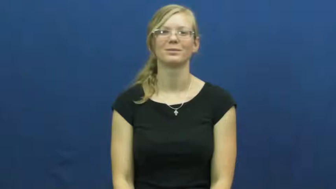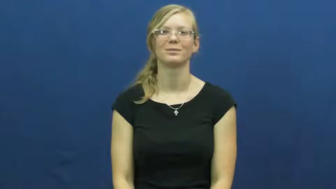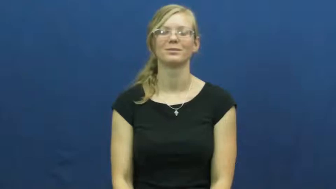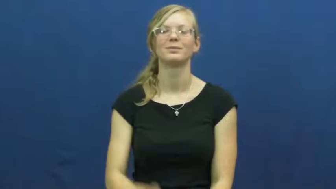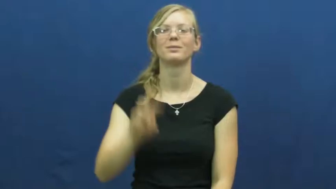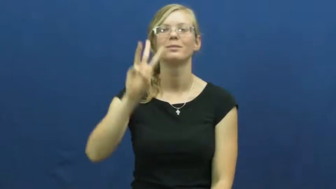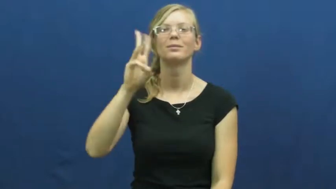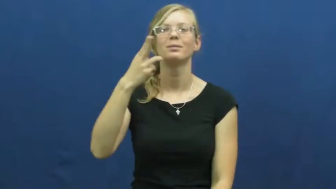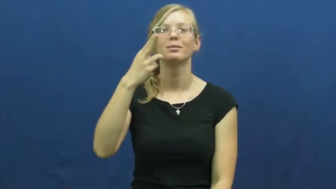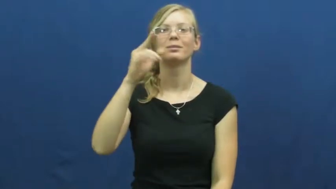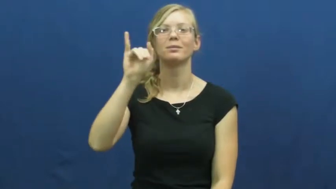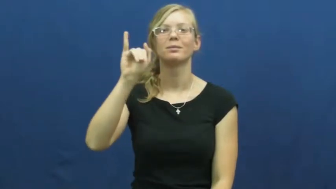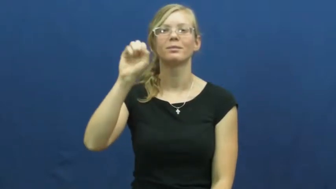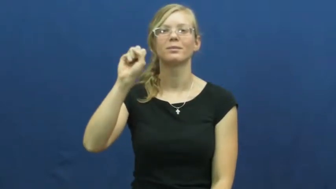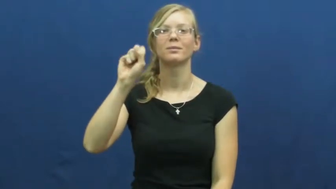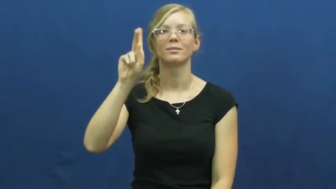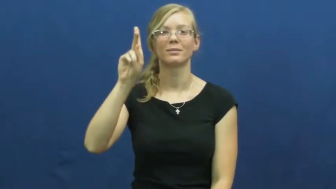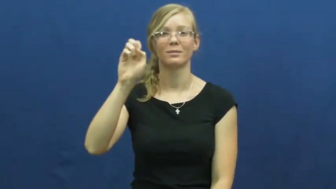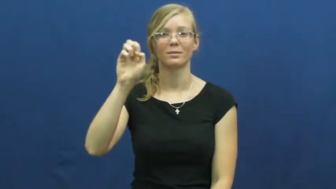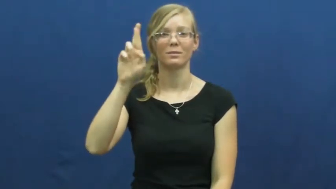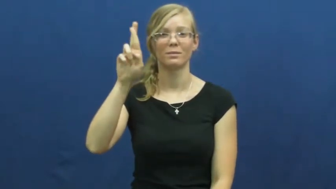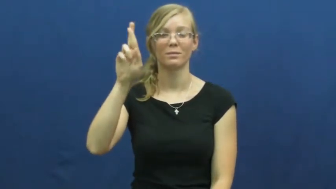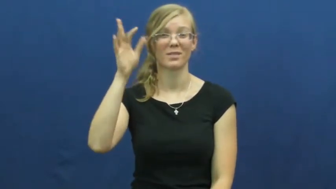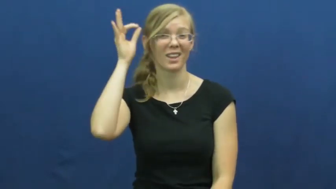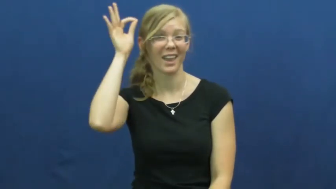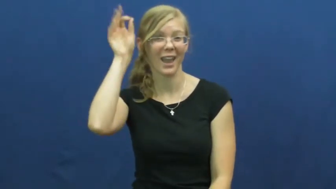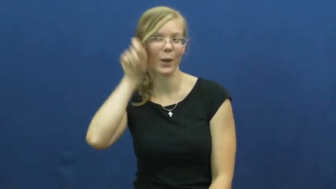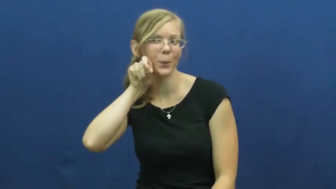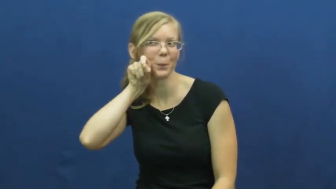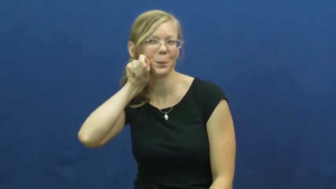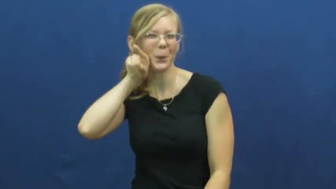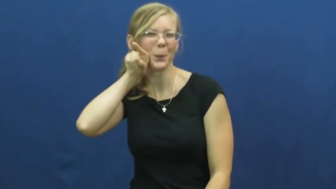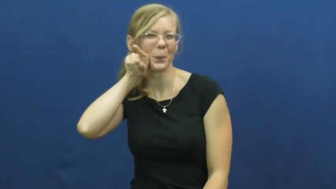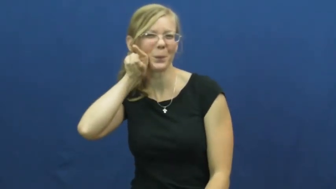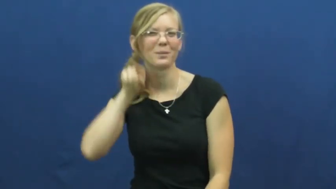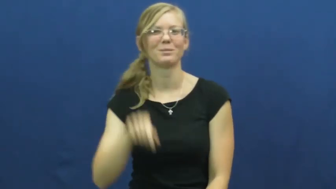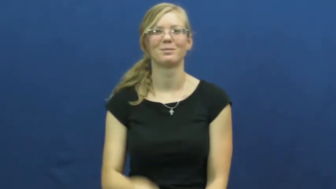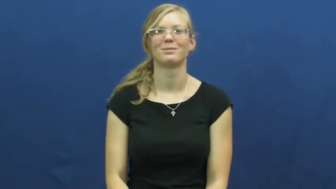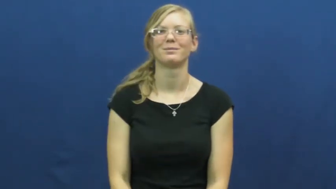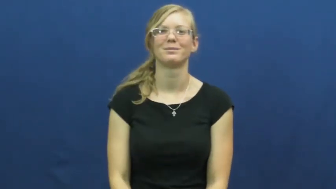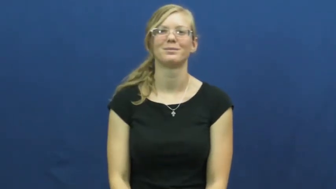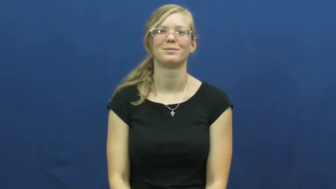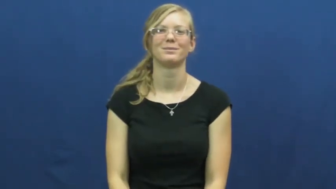whisker-single hair on face